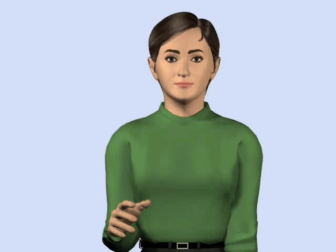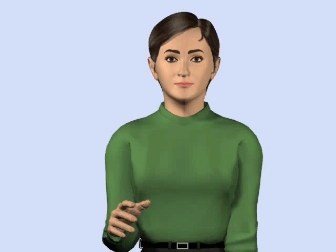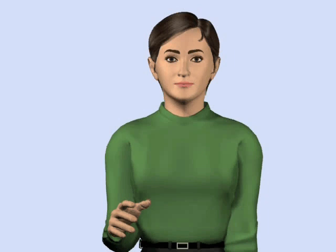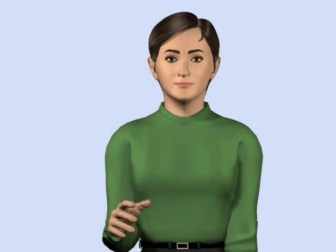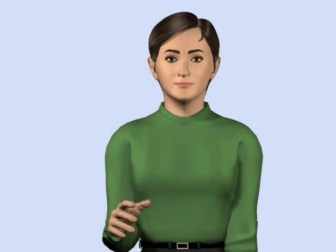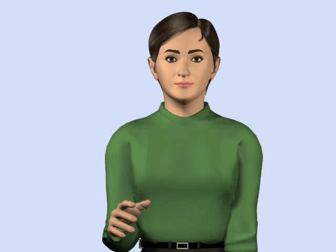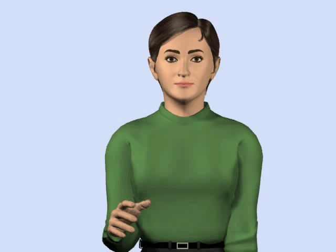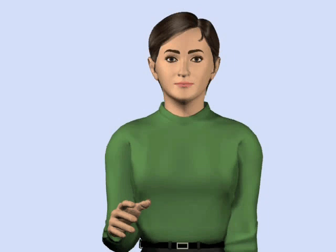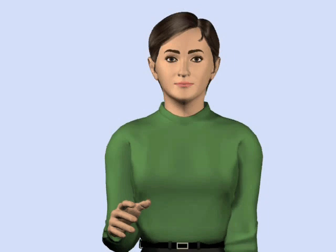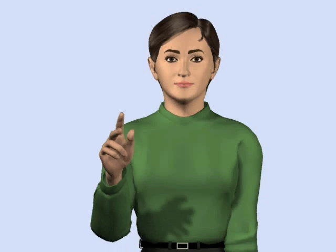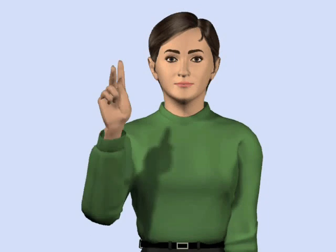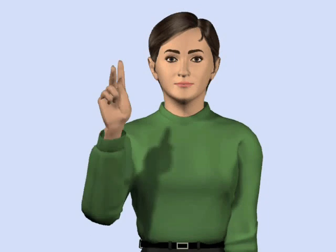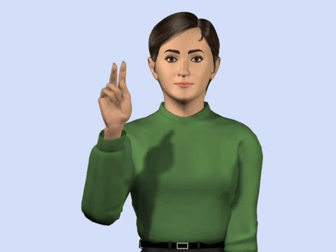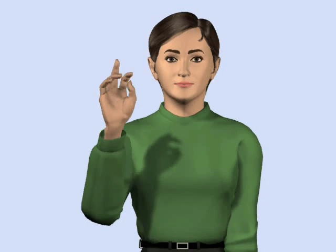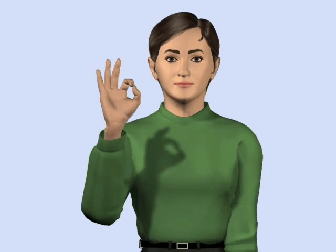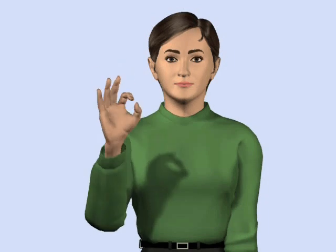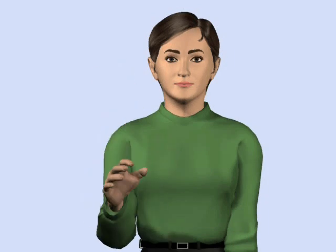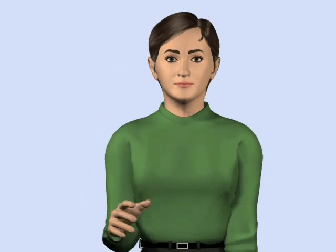Klamath Falls